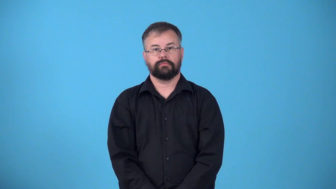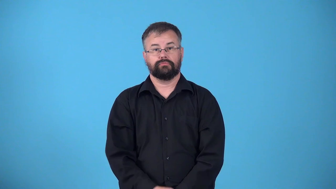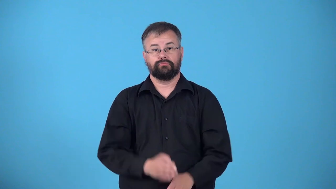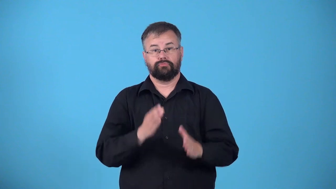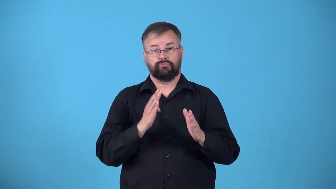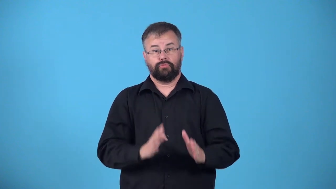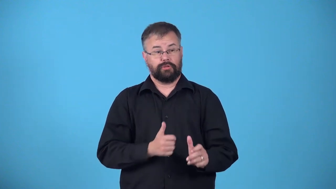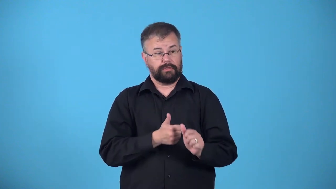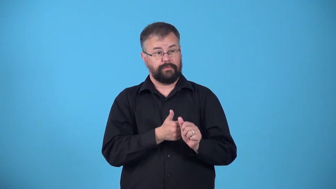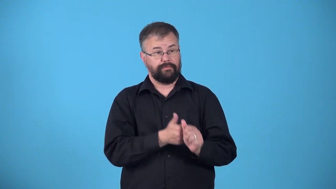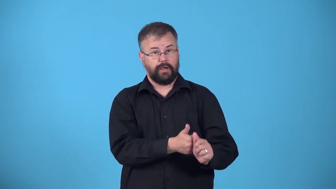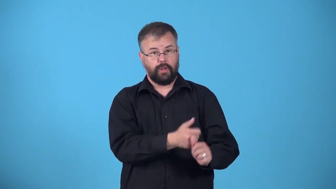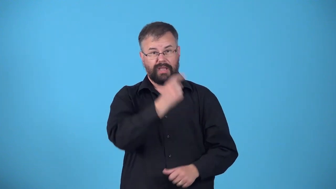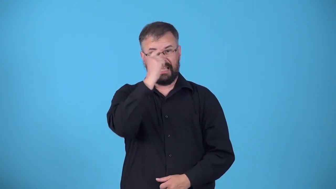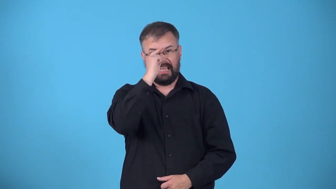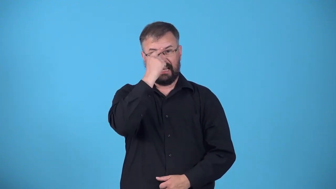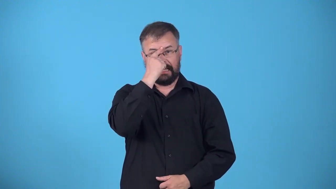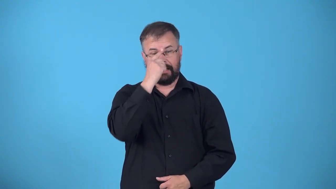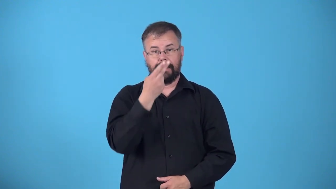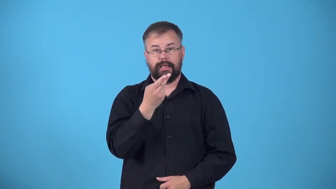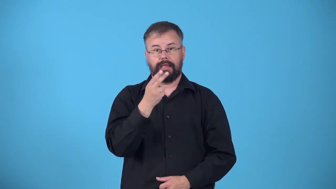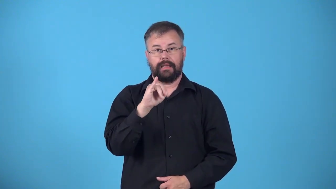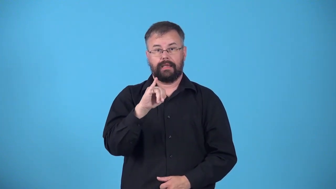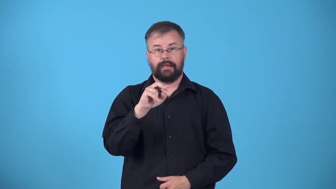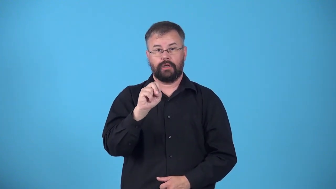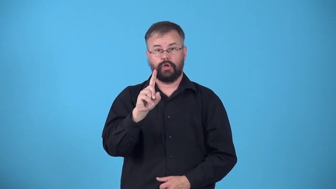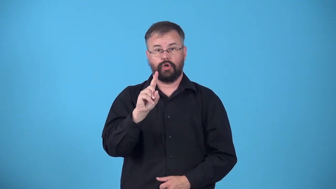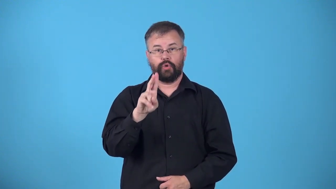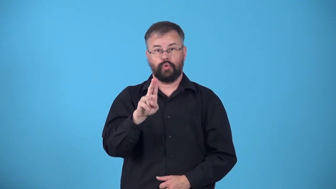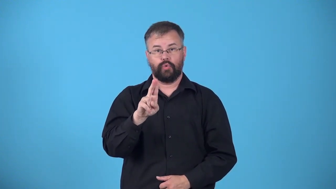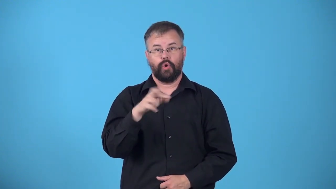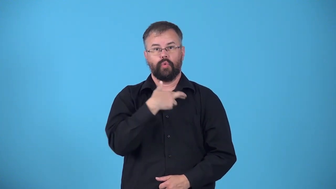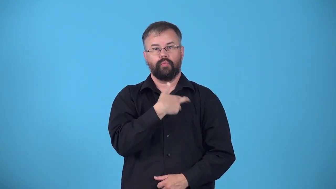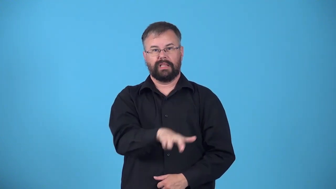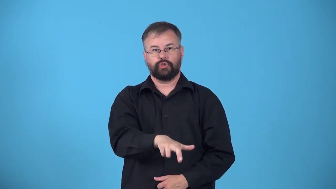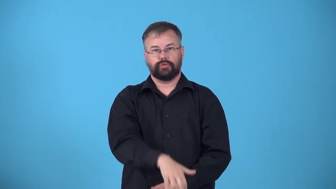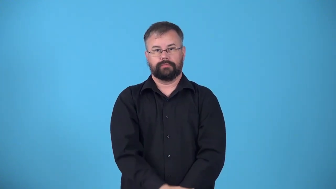hindu